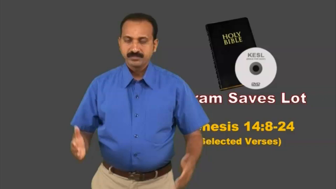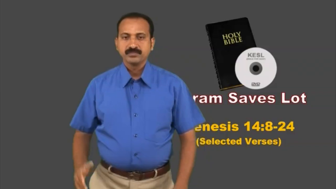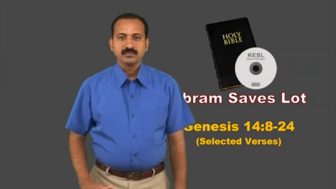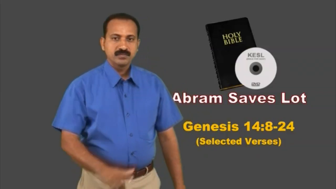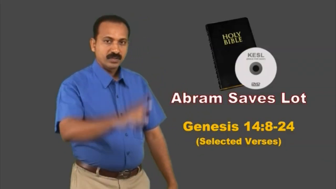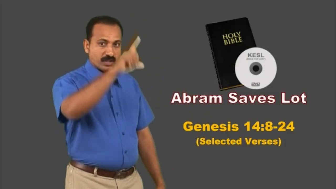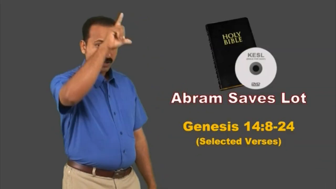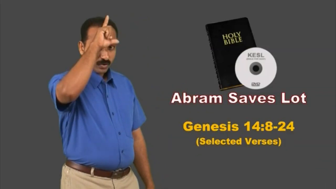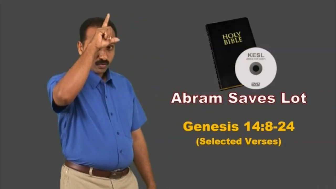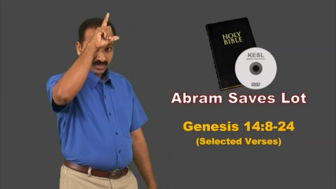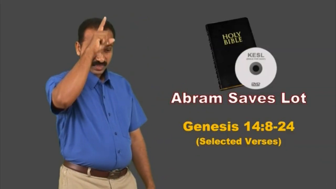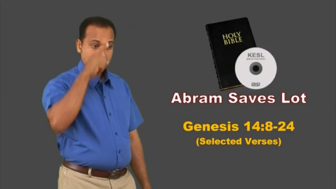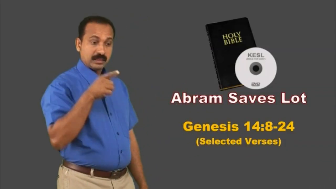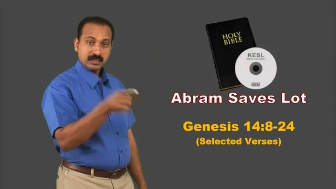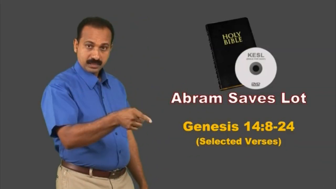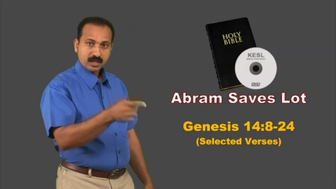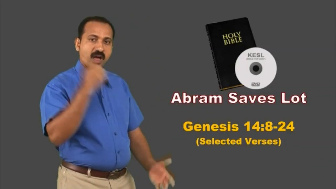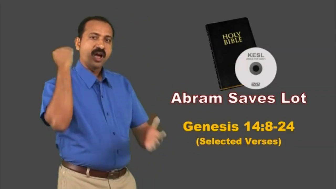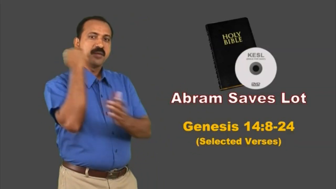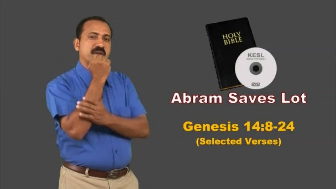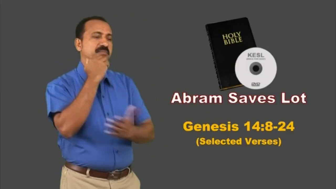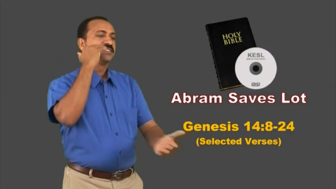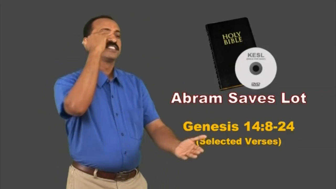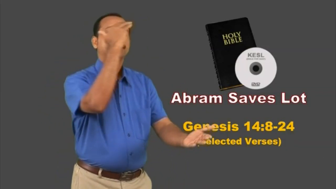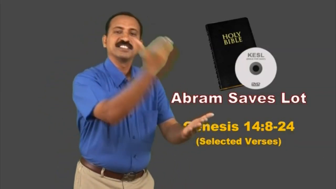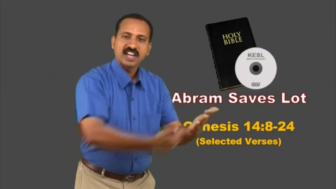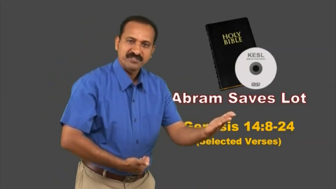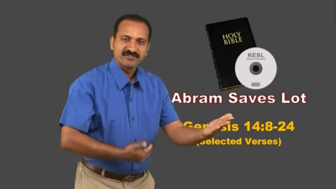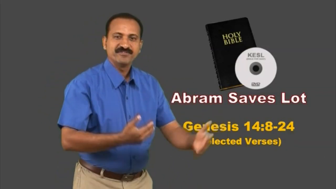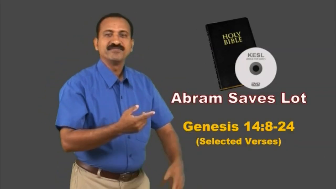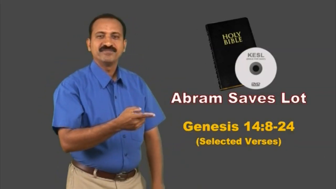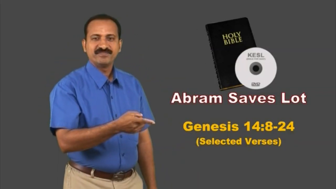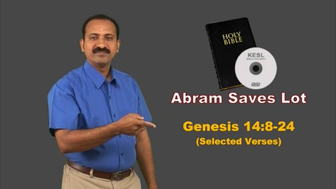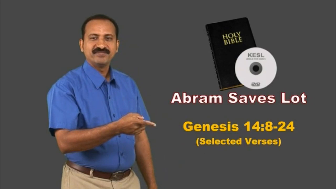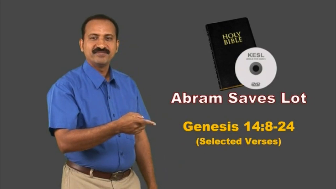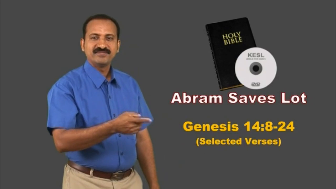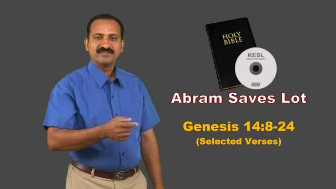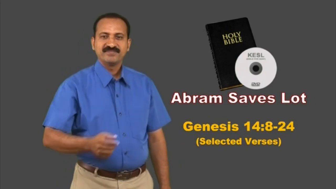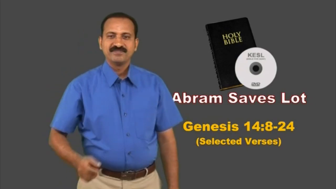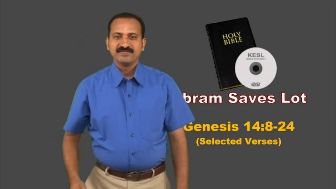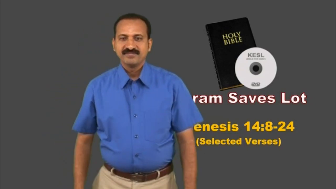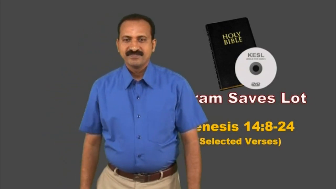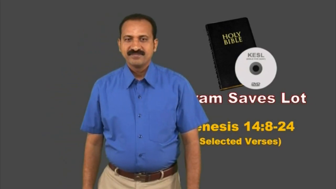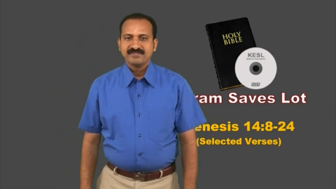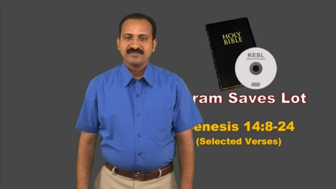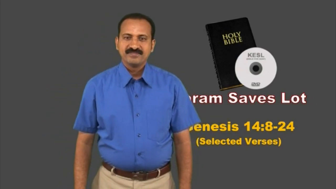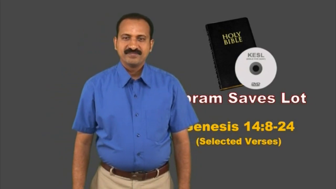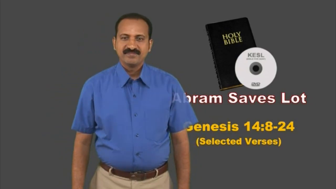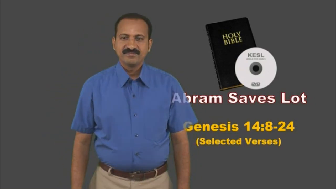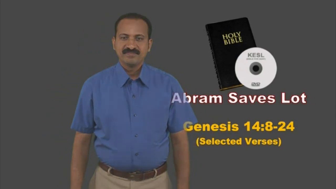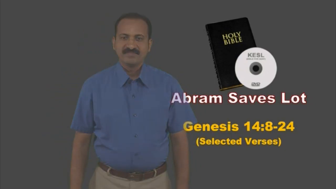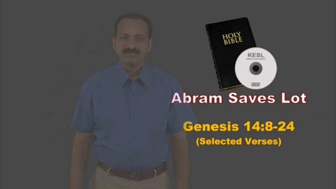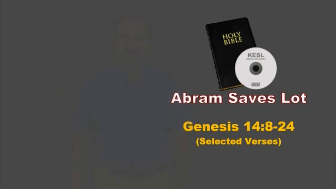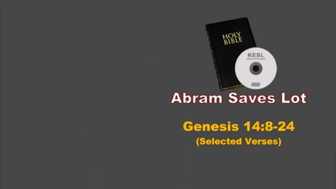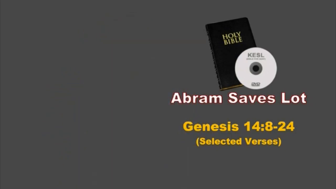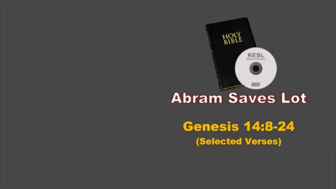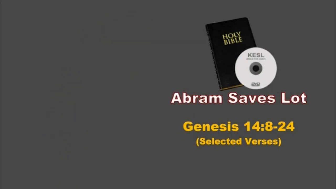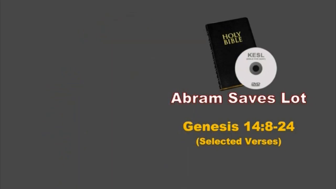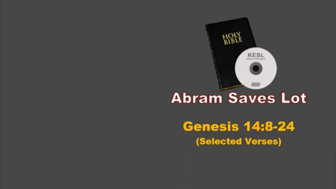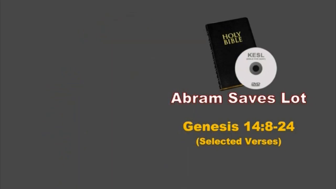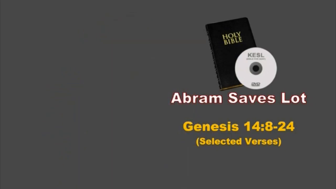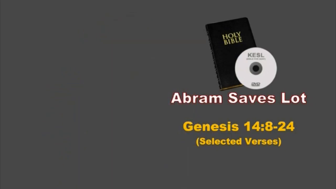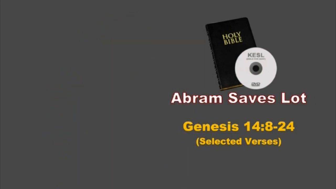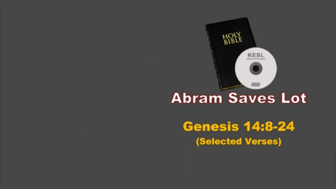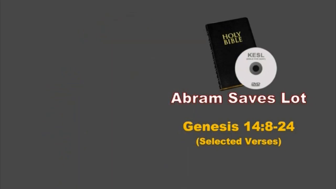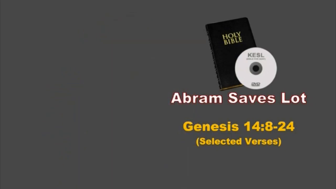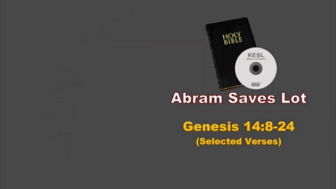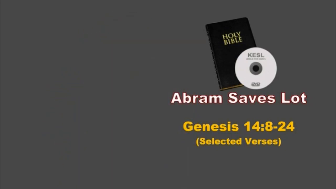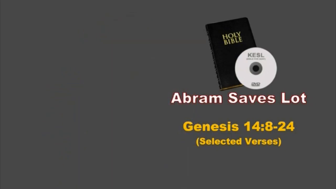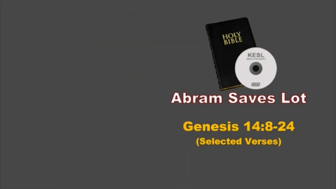Abram Saves Lot